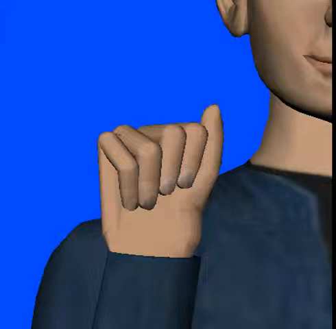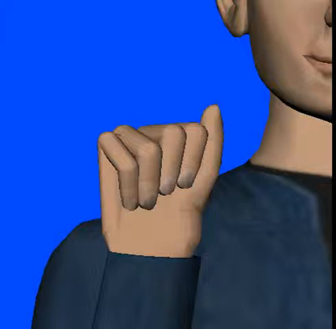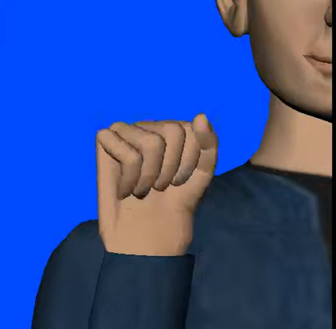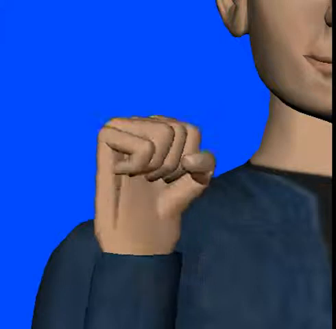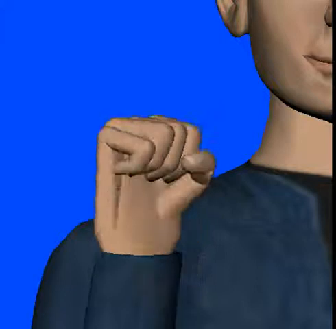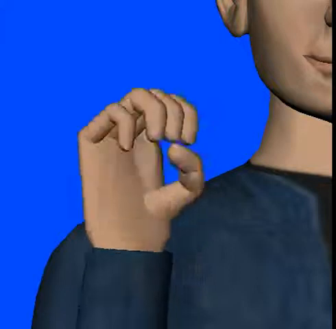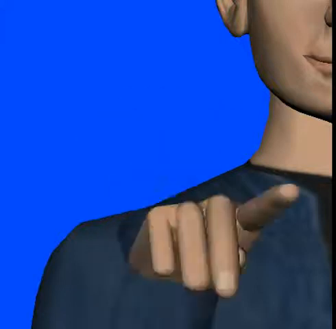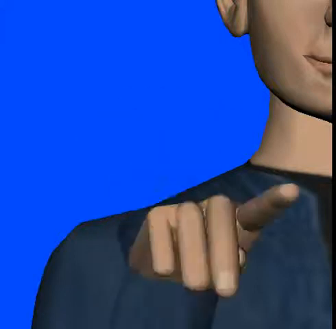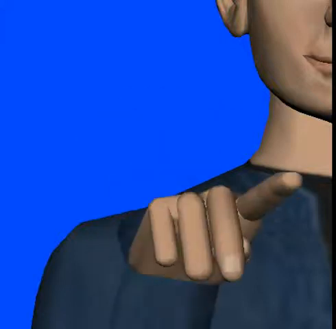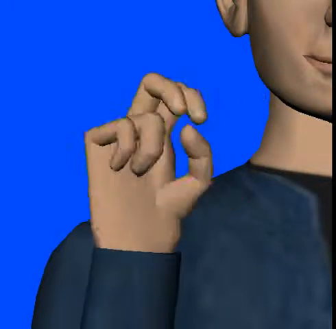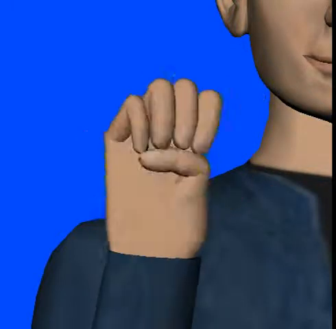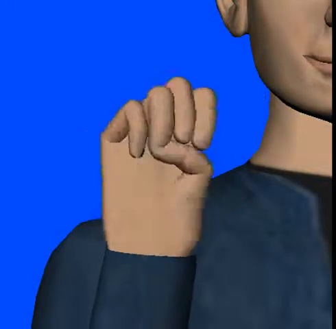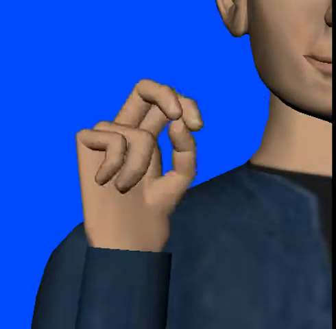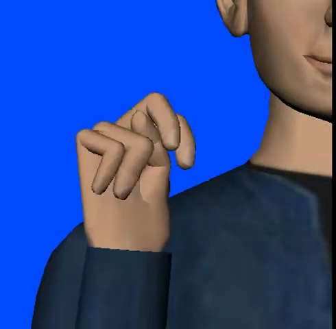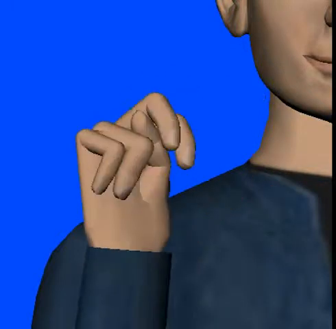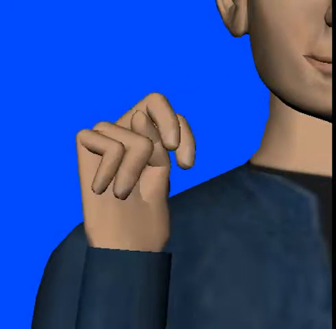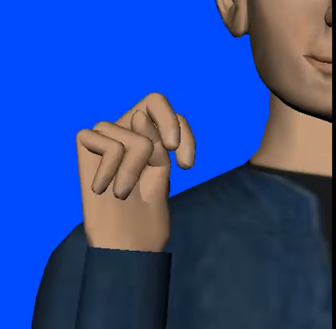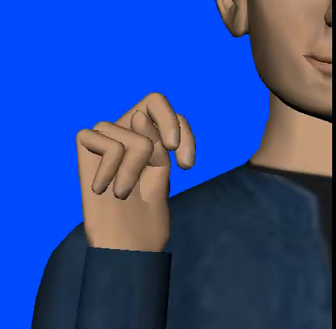aspen